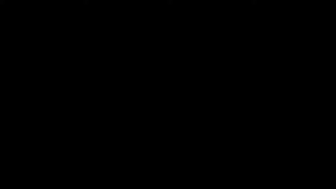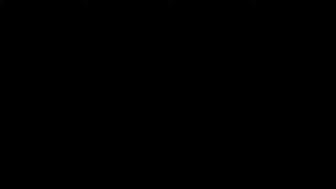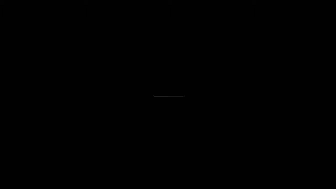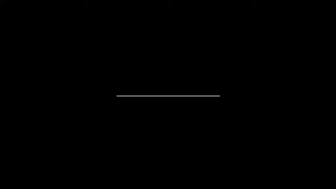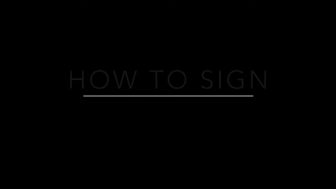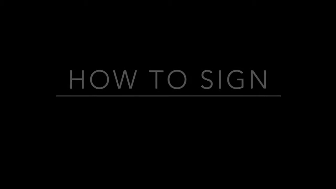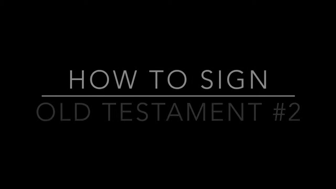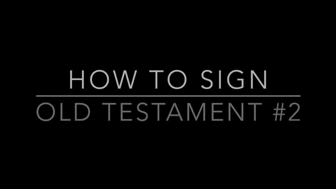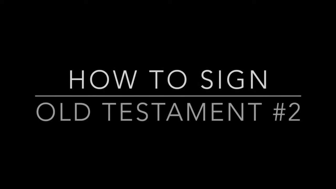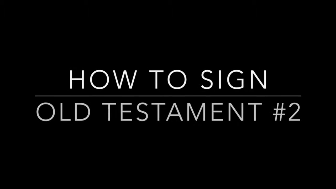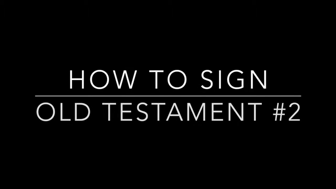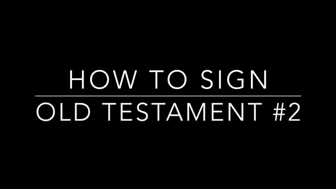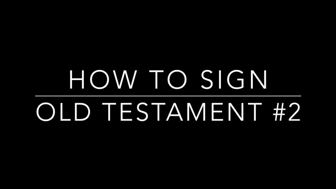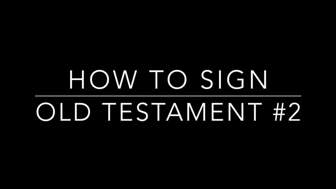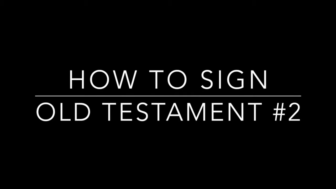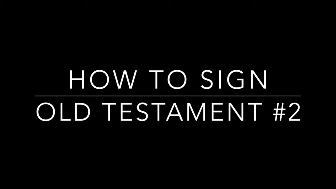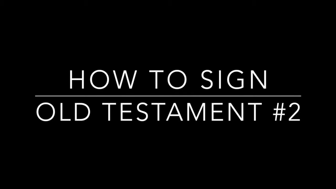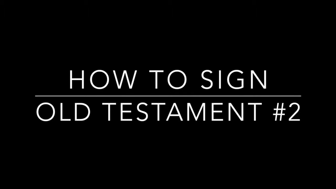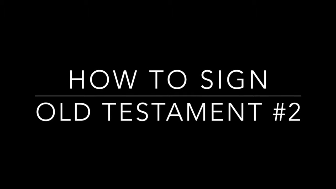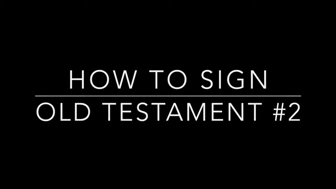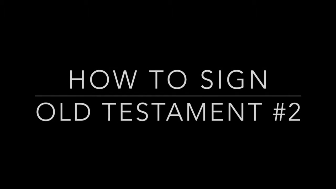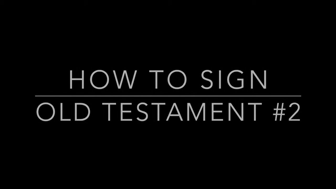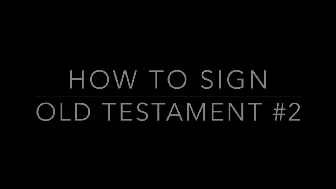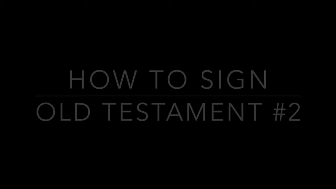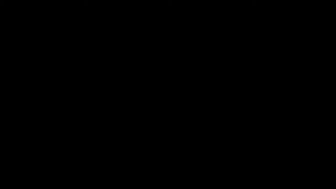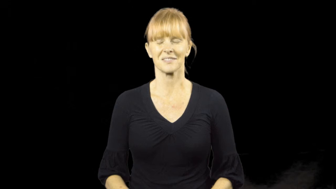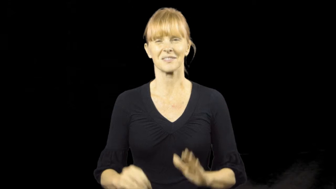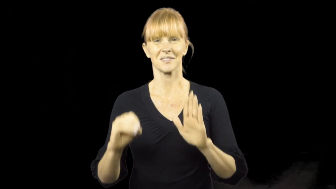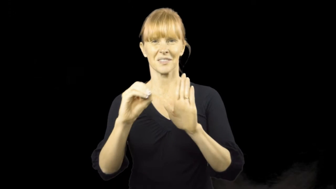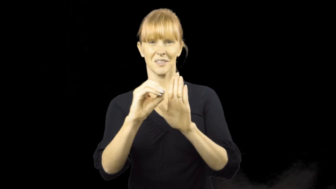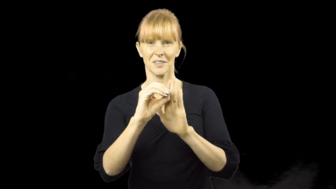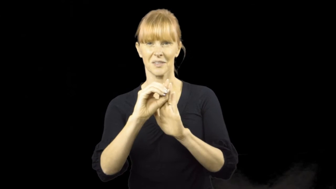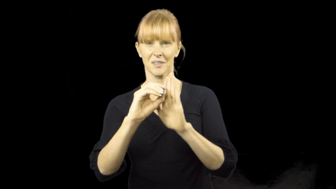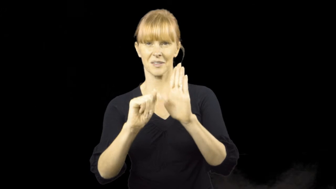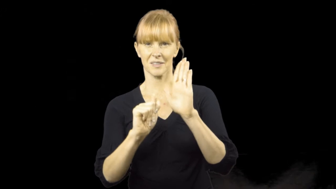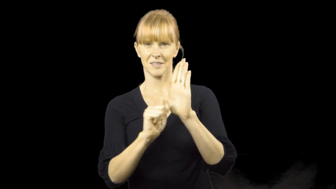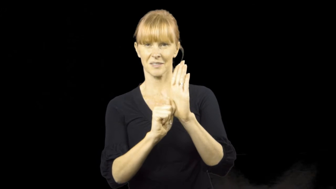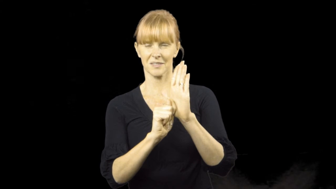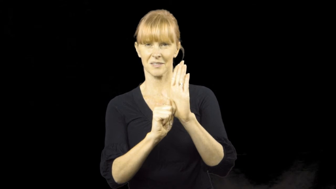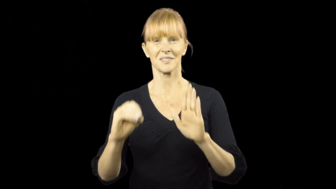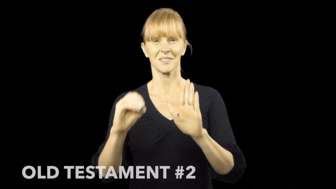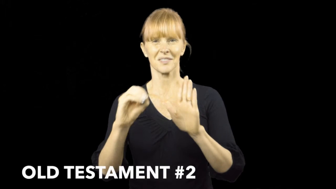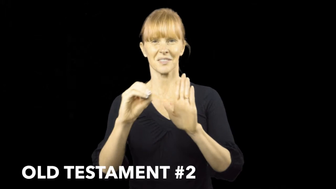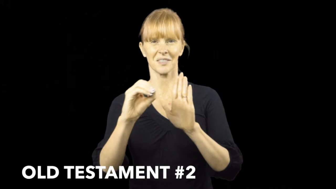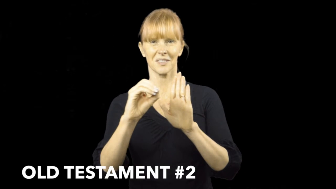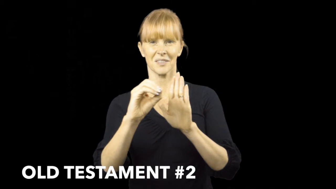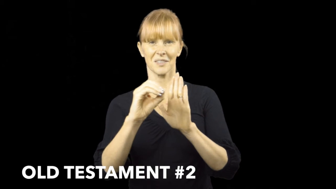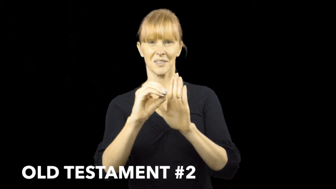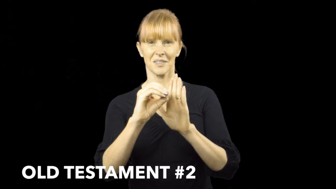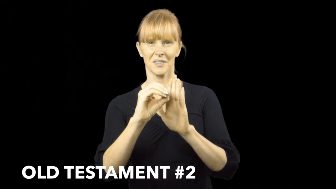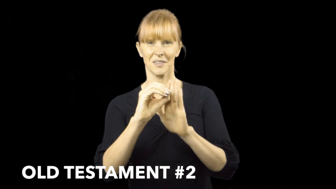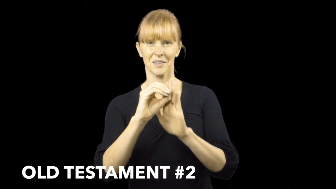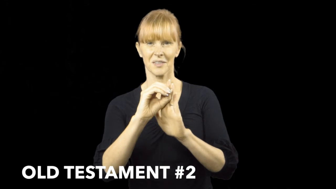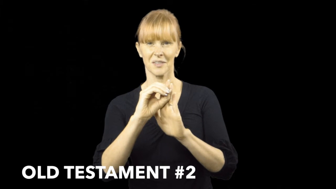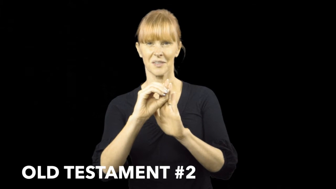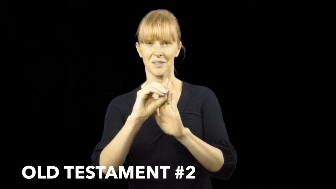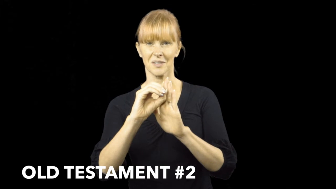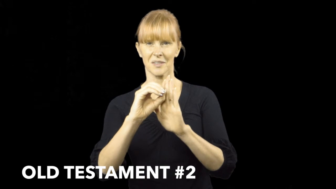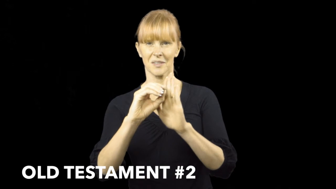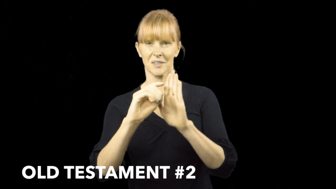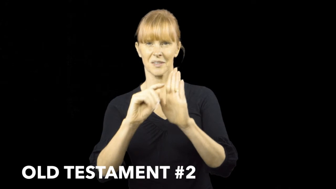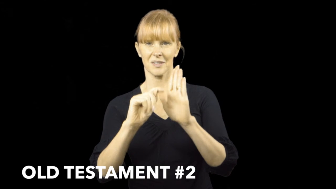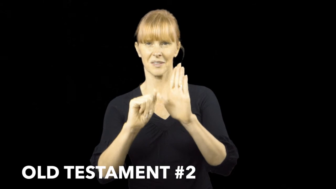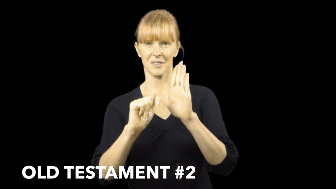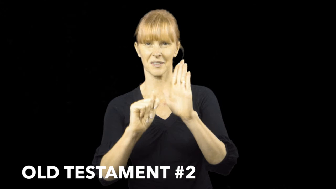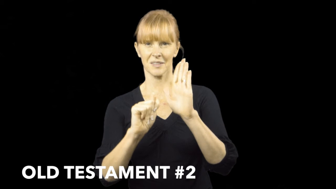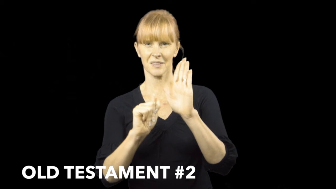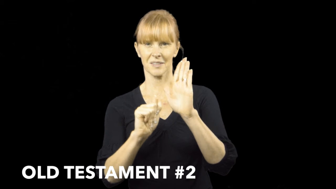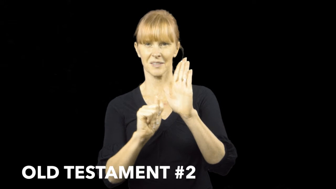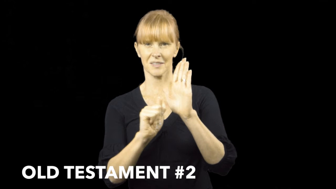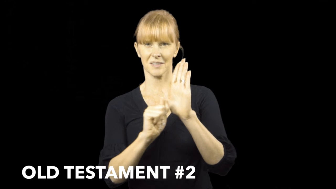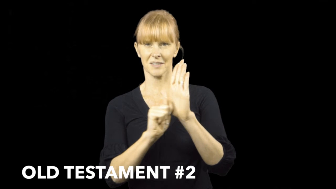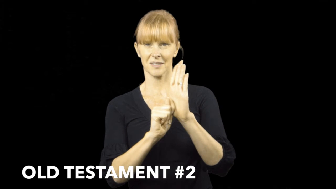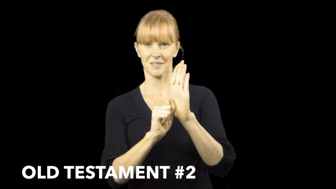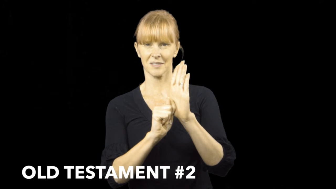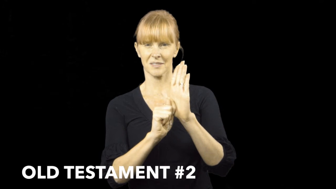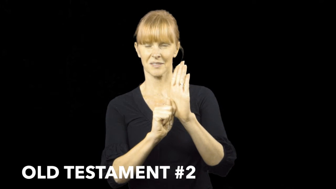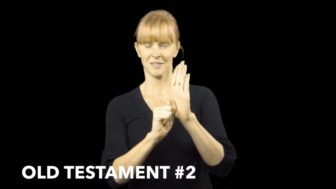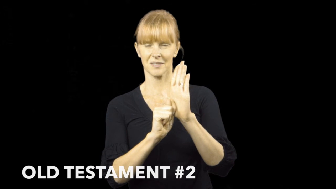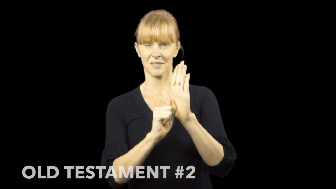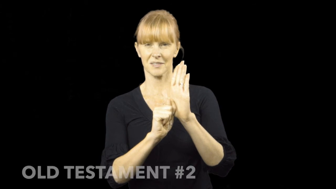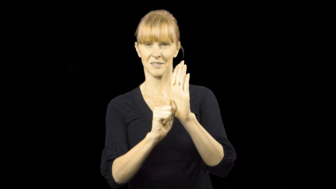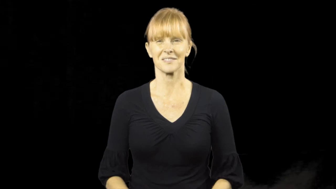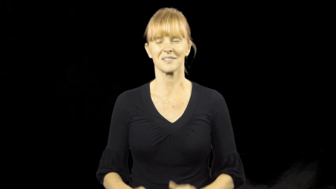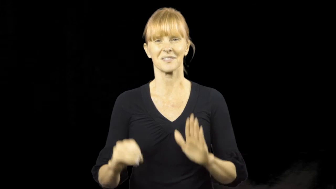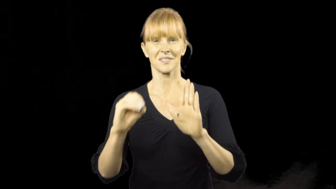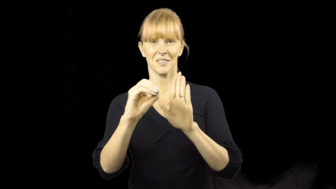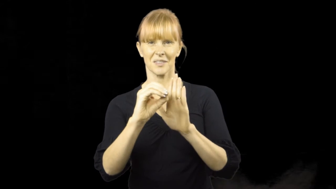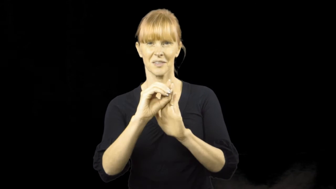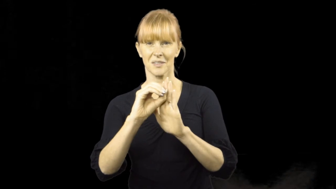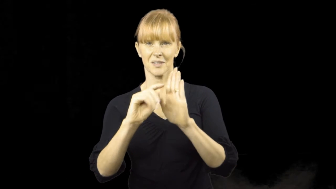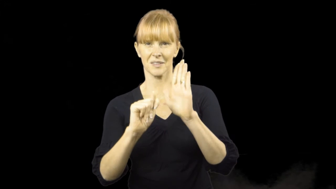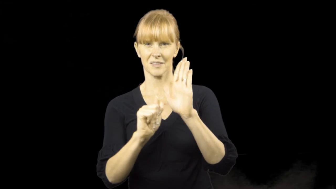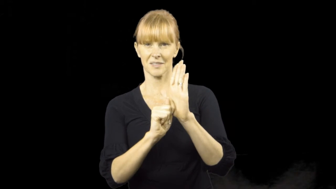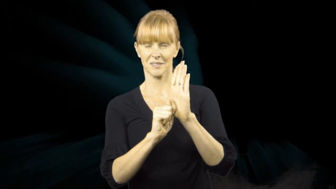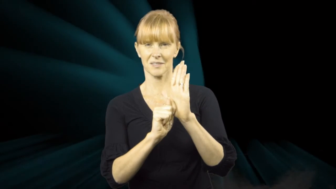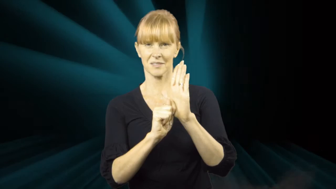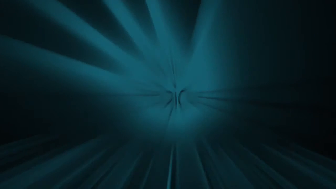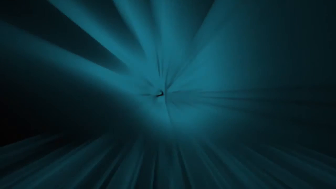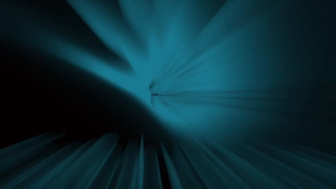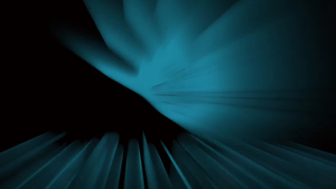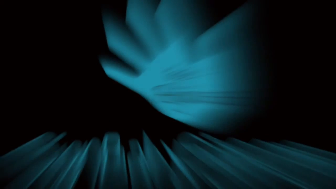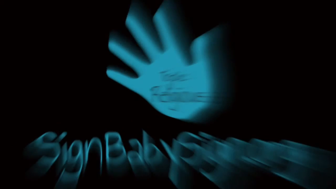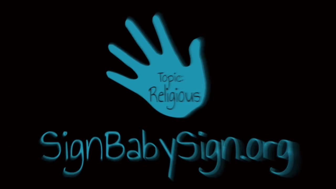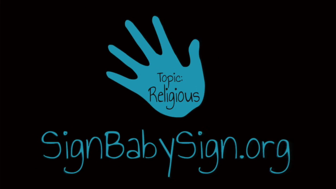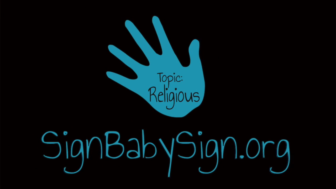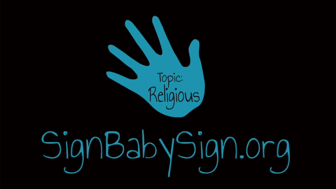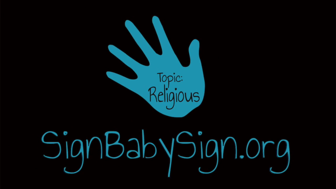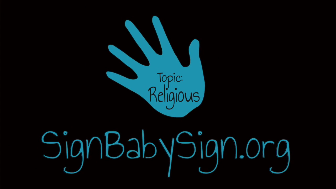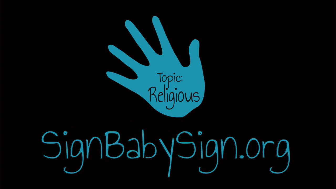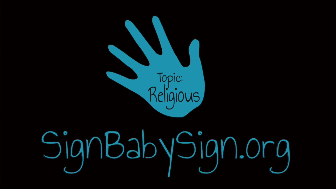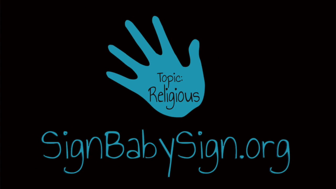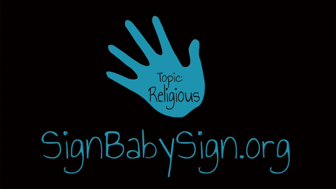Old Testament